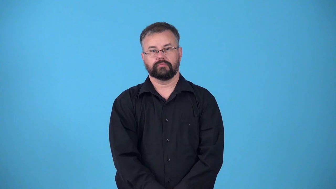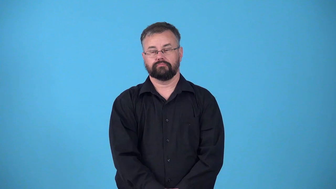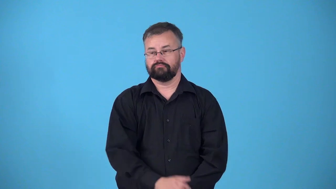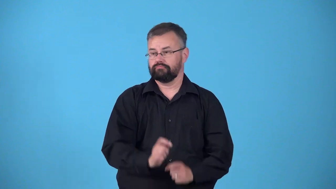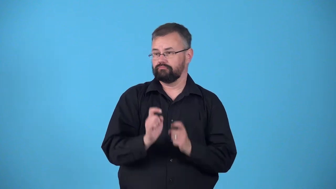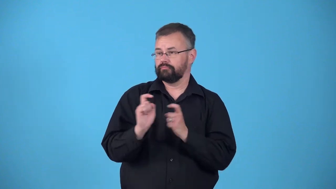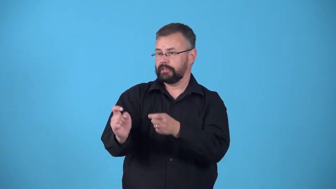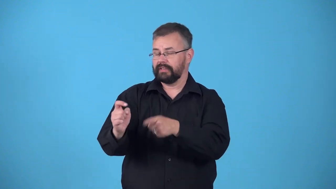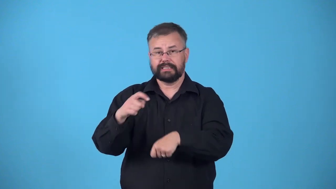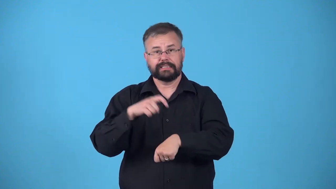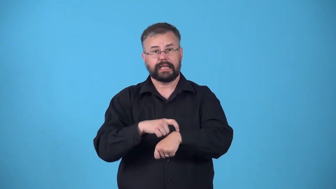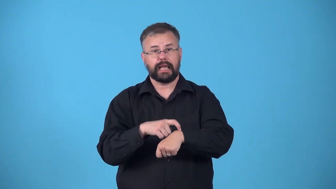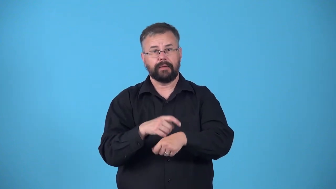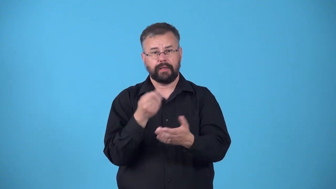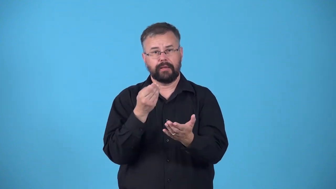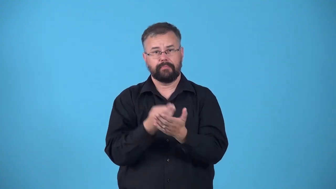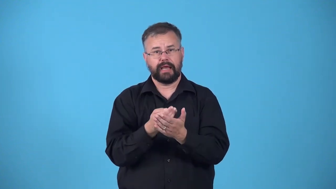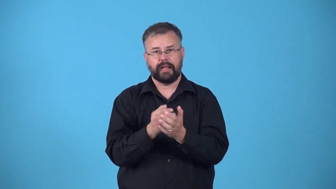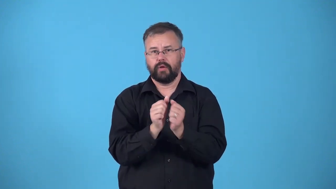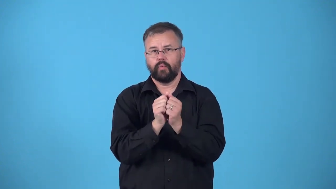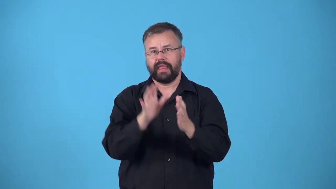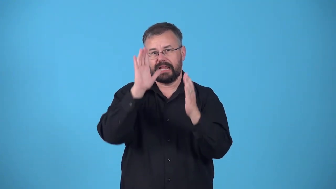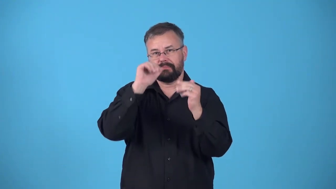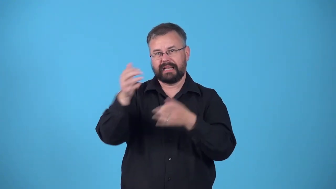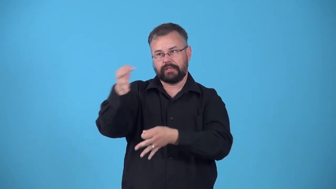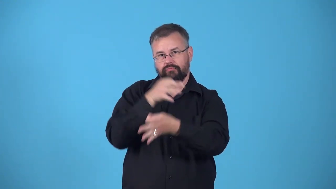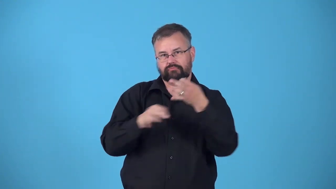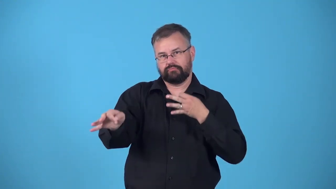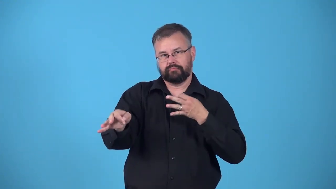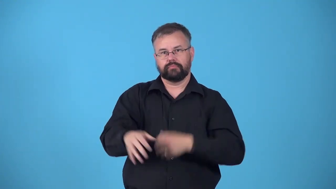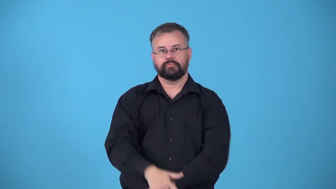give of yourself